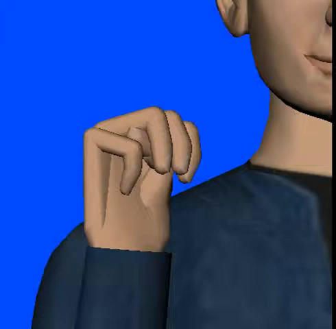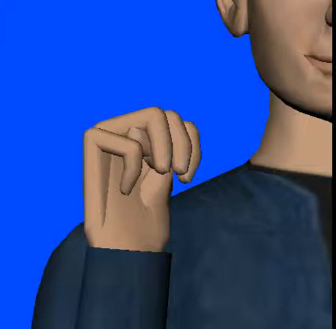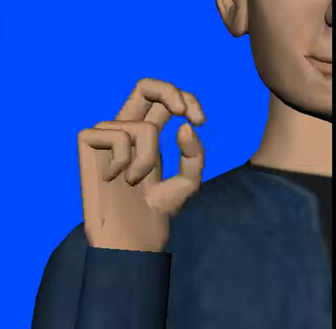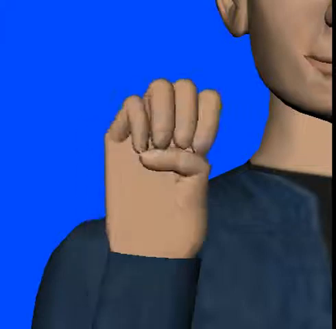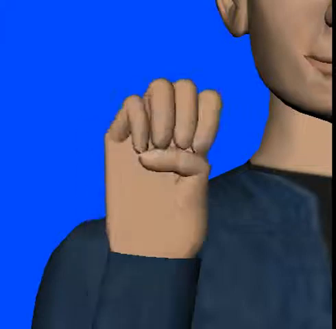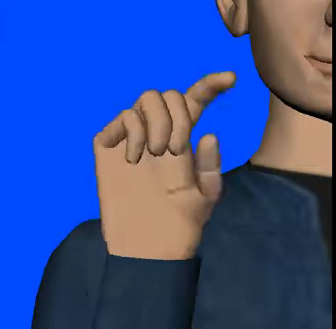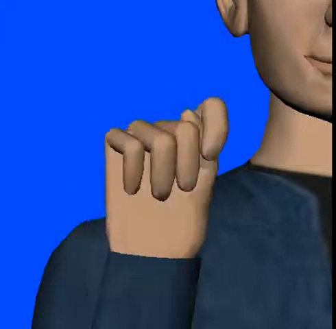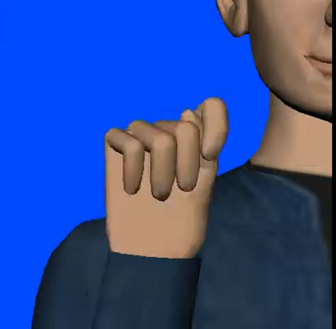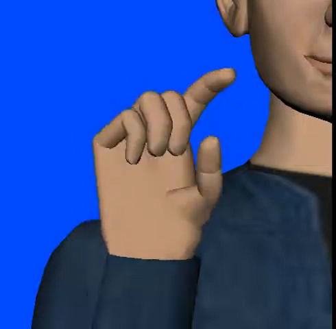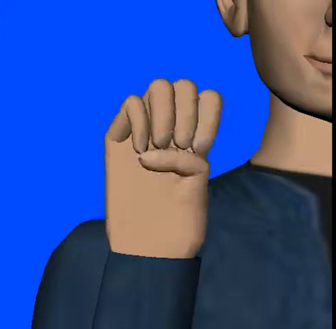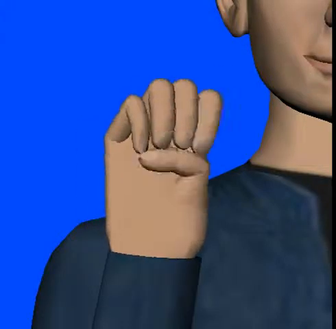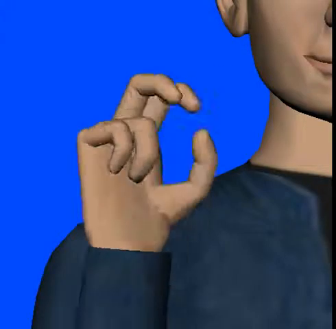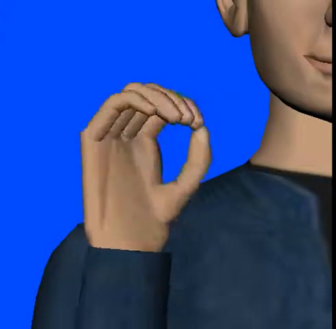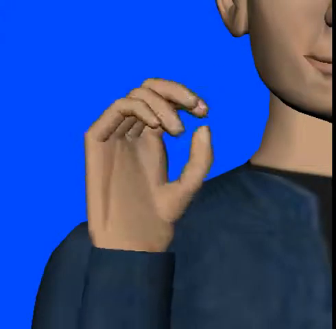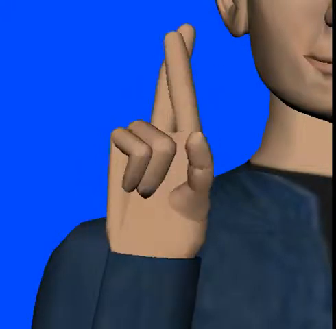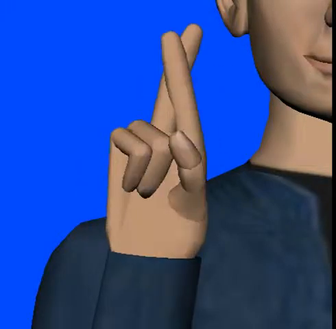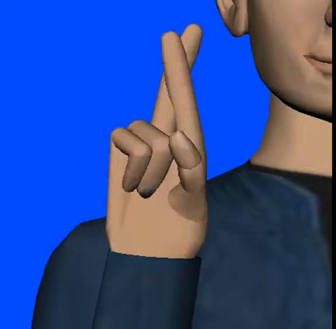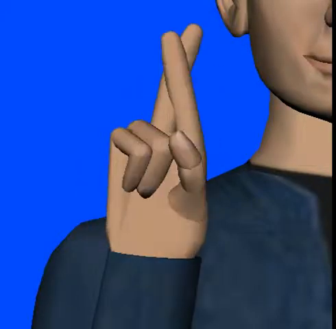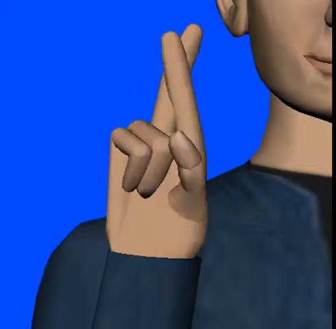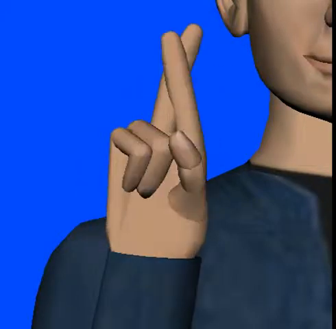meteor